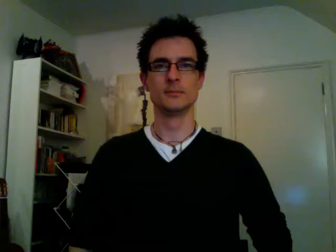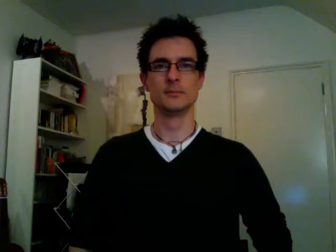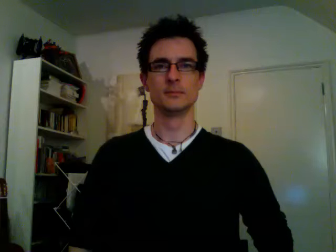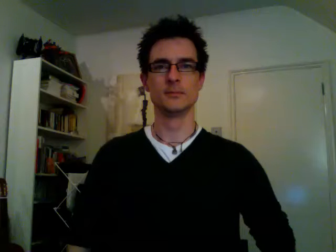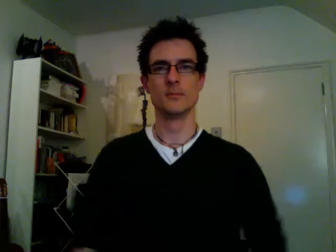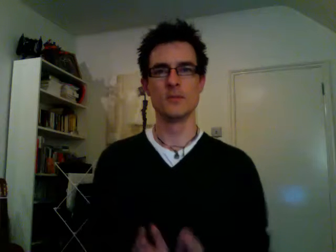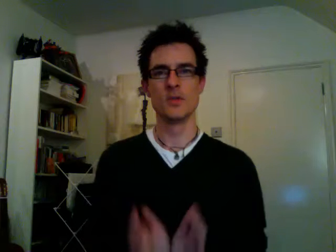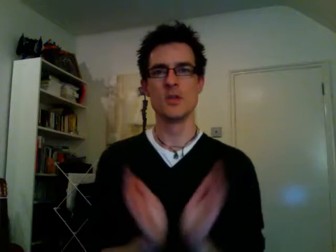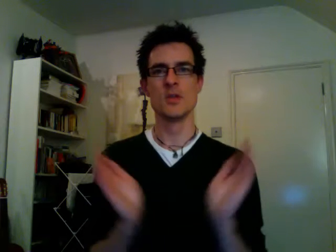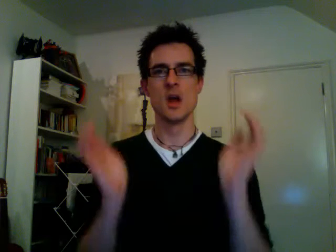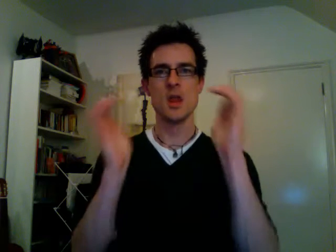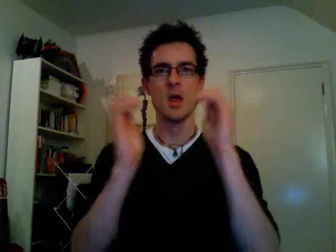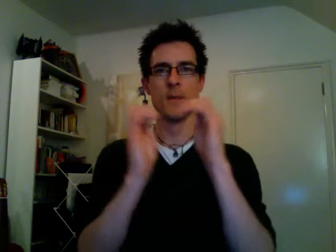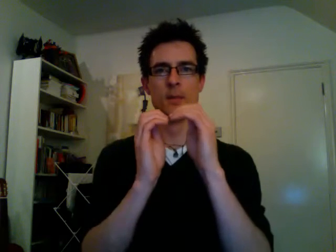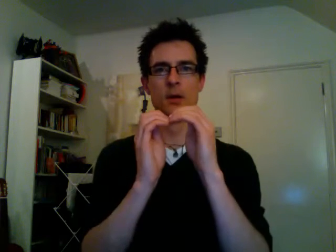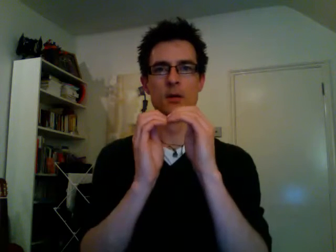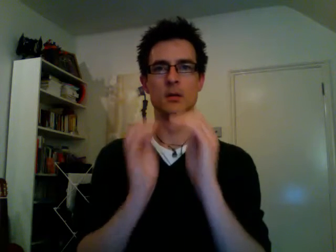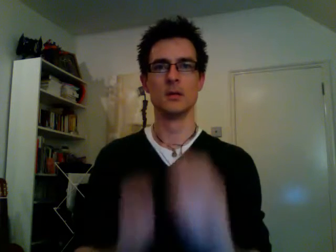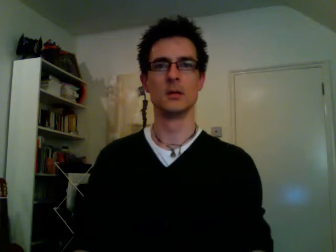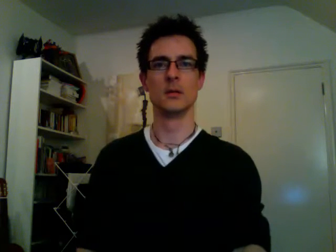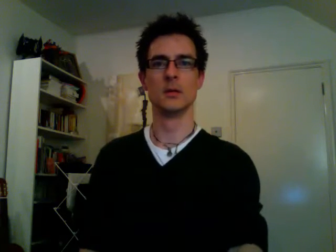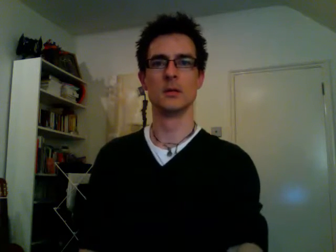turnip